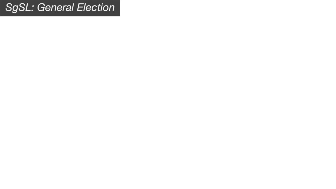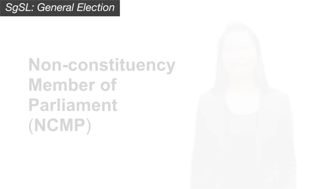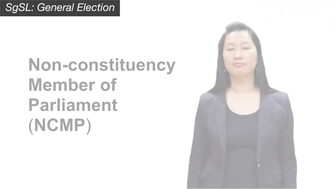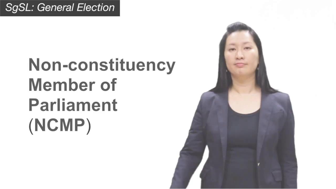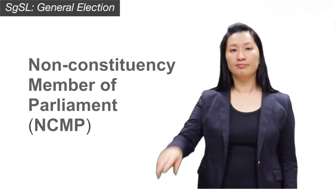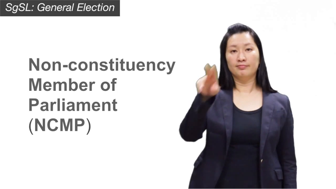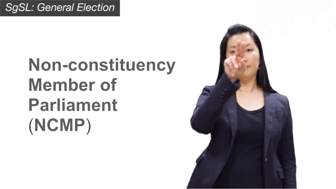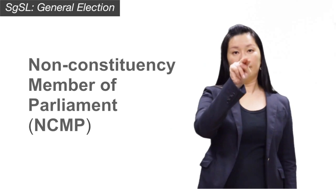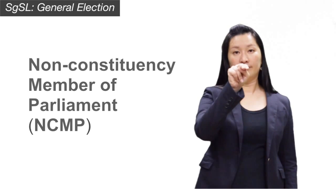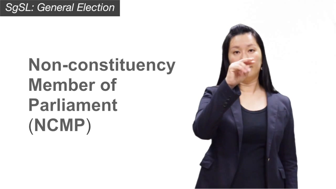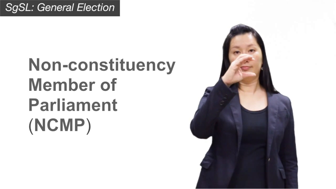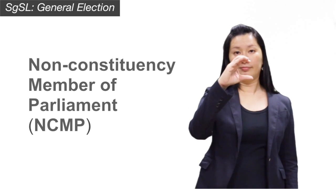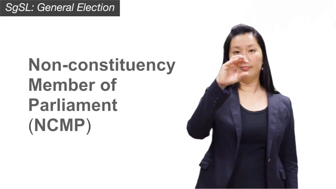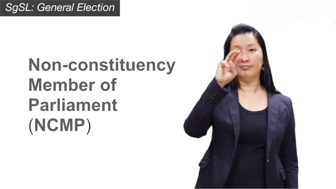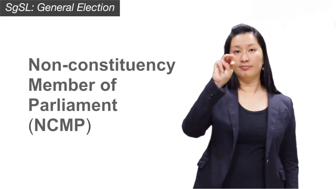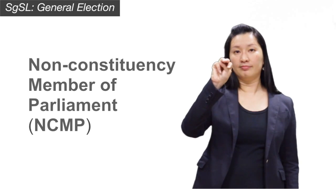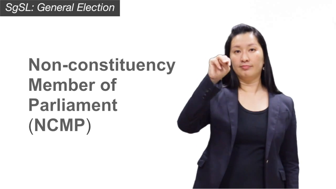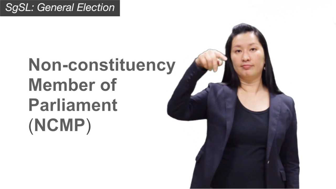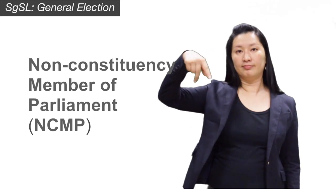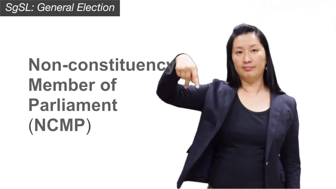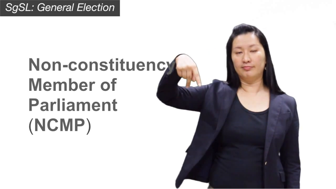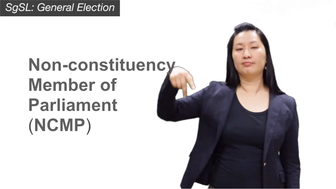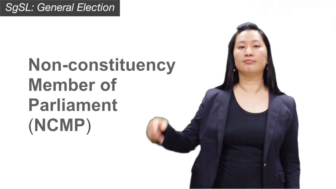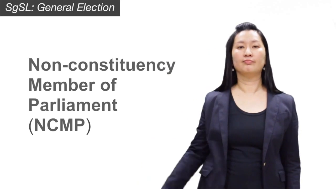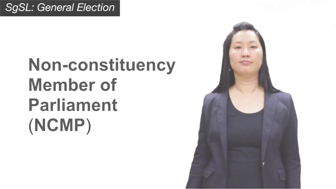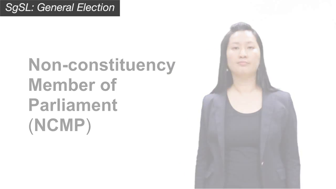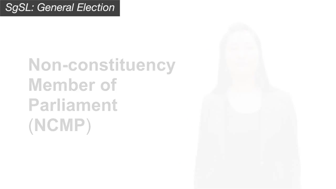Non-constituency Member of Parliament (NCMP)